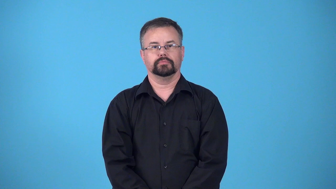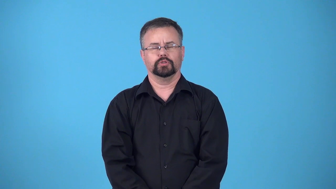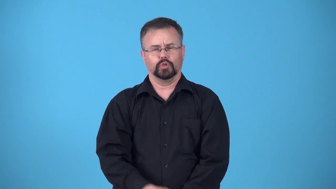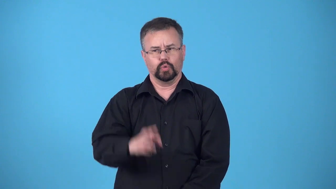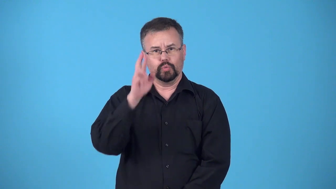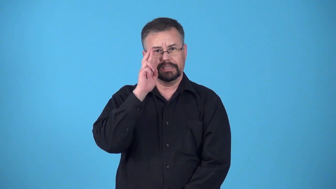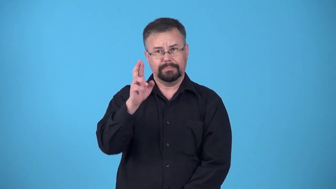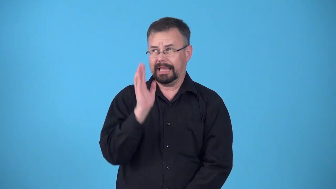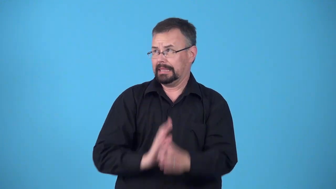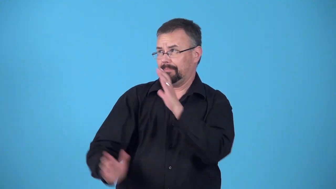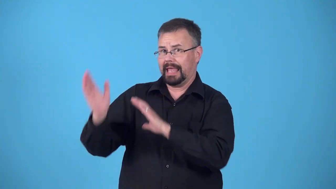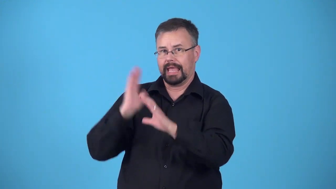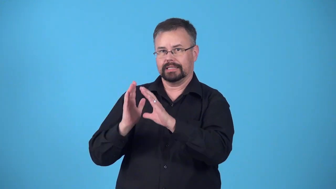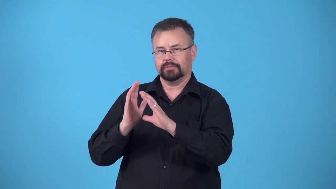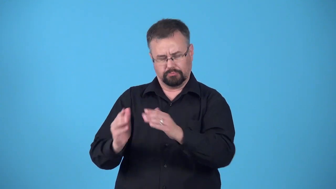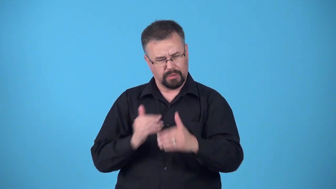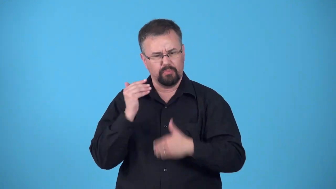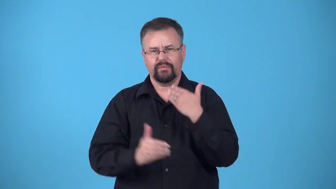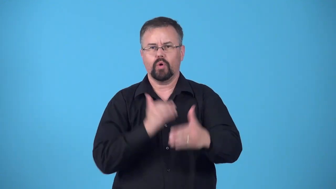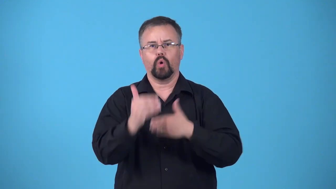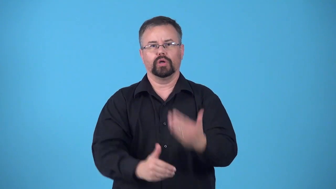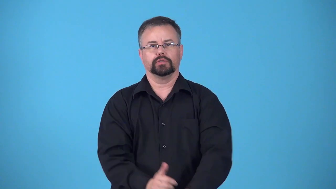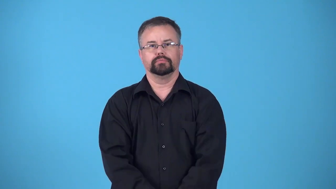those who do not look back from where they come from, will not reach their destination